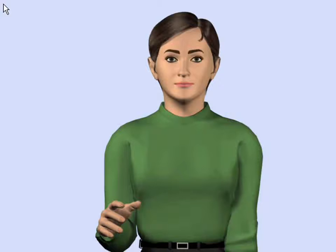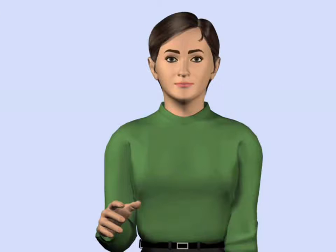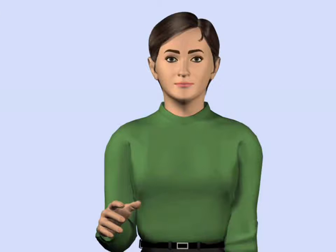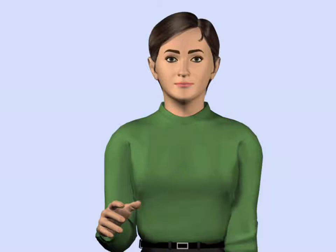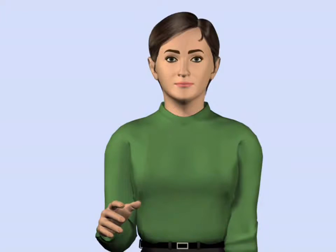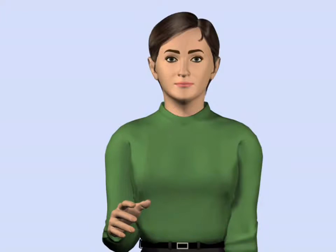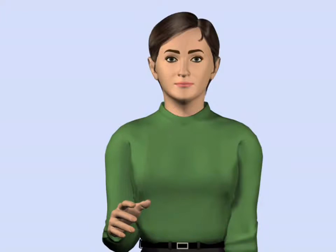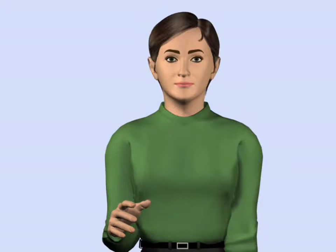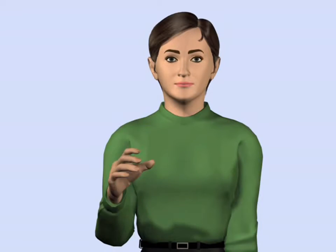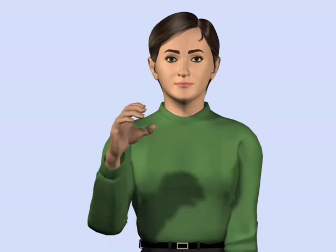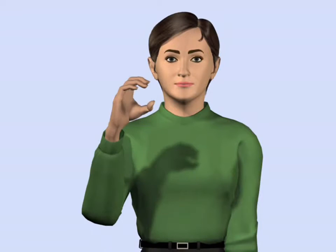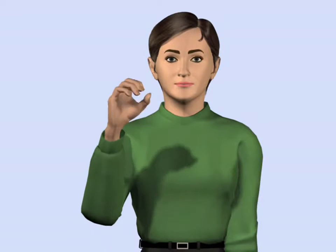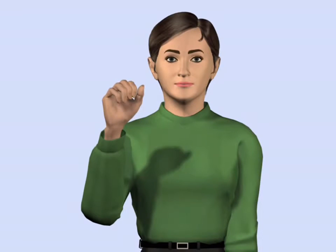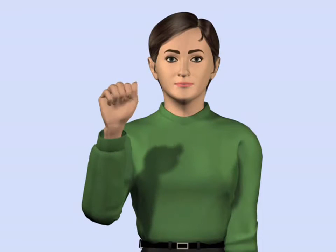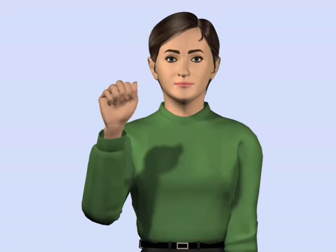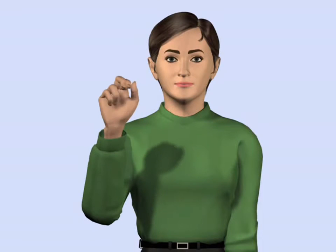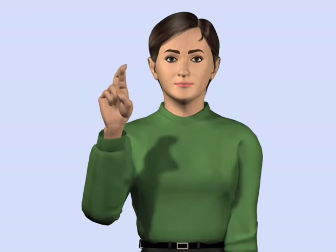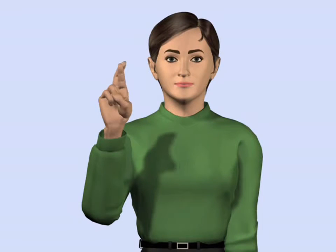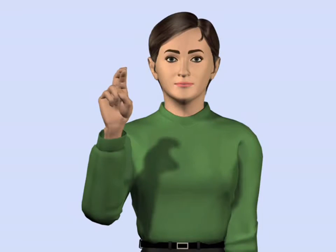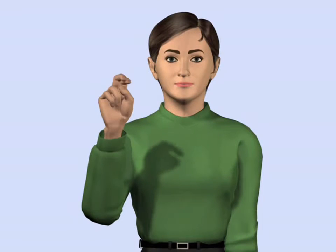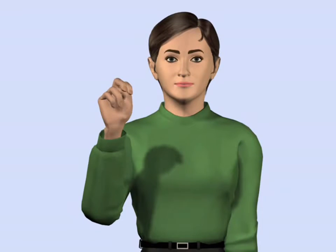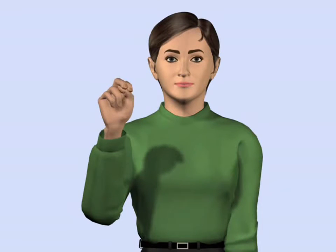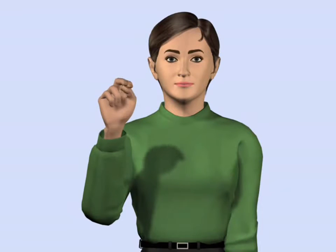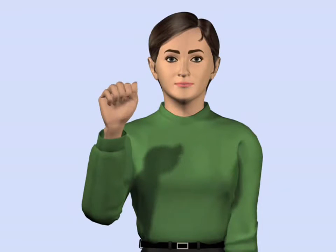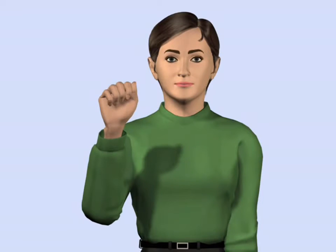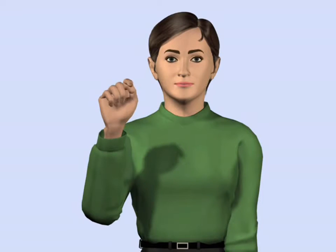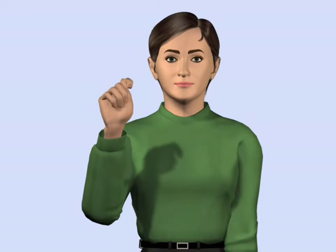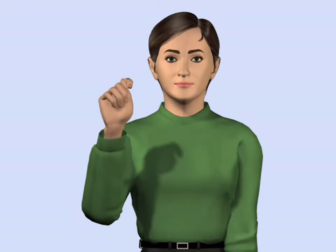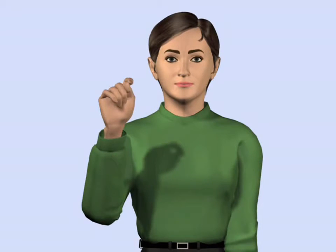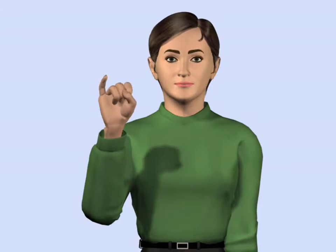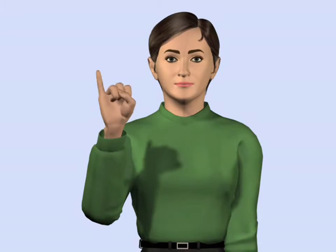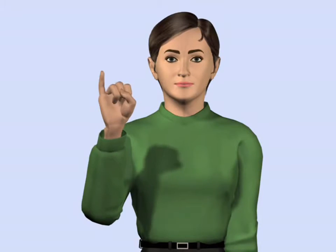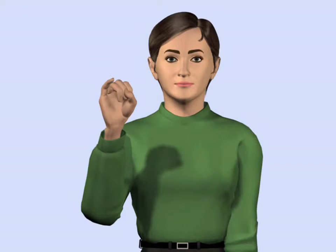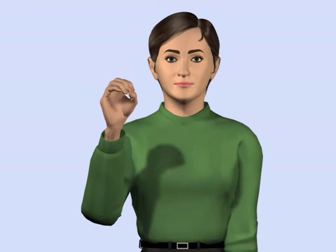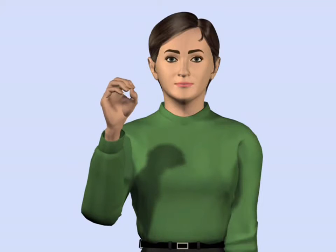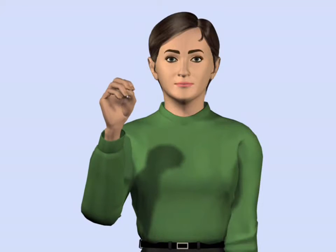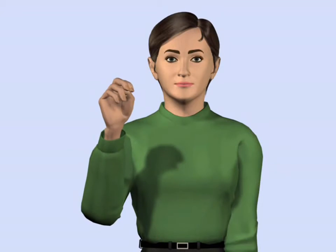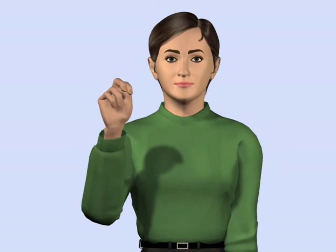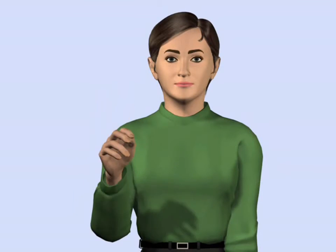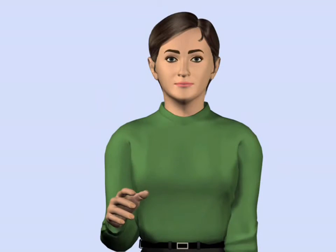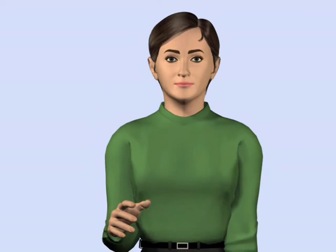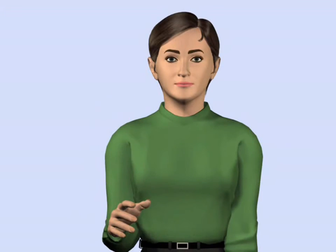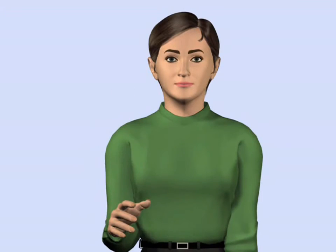carnation